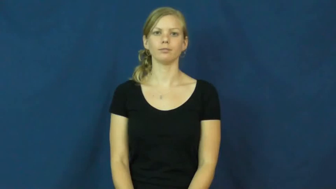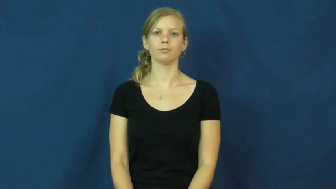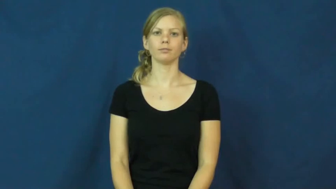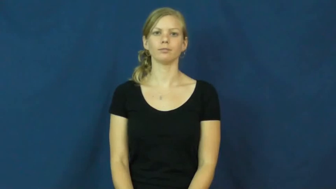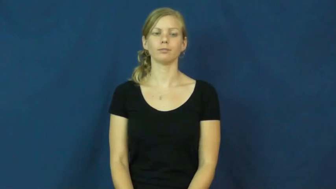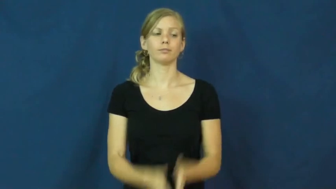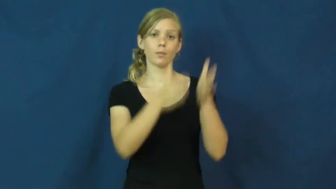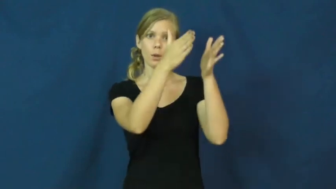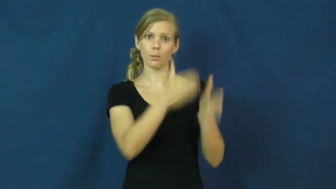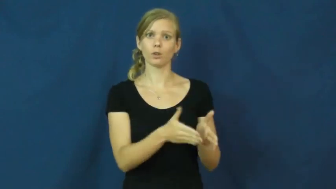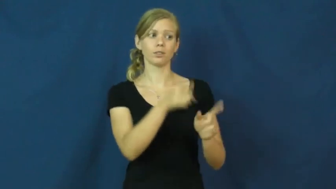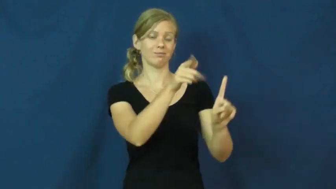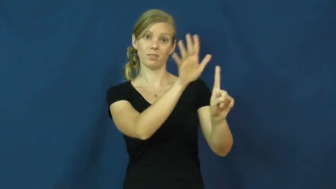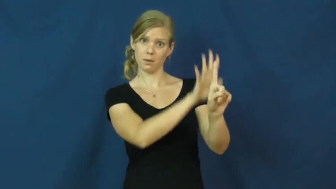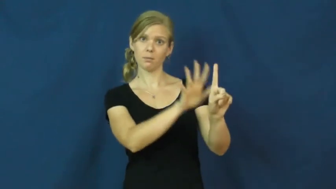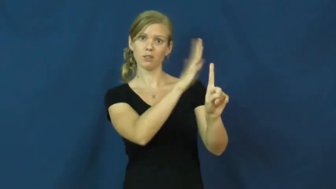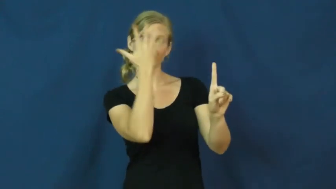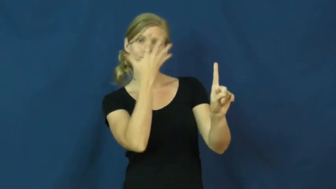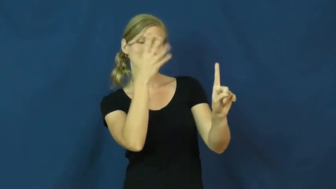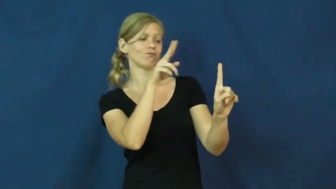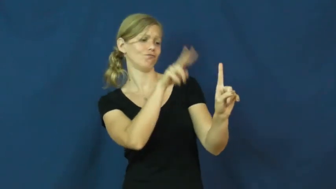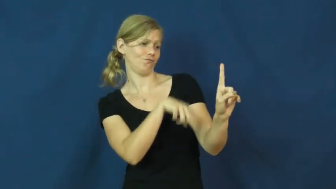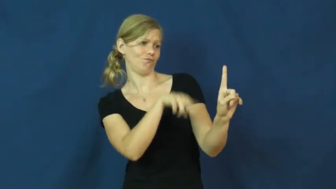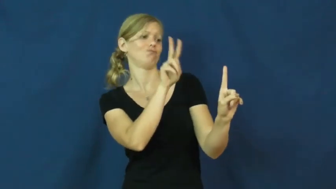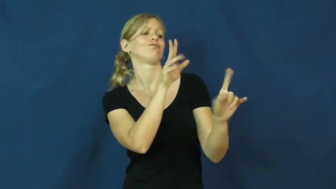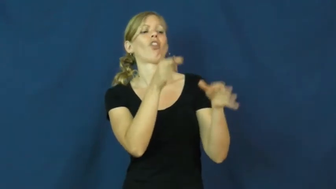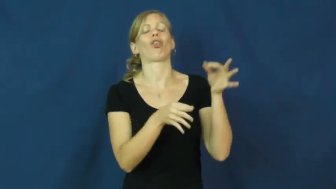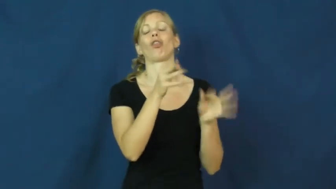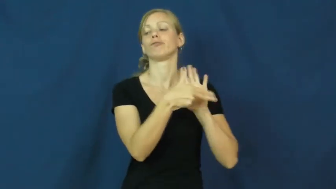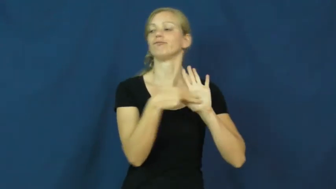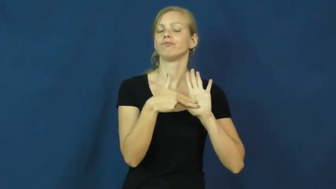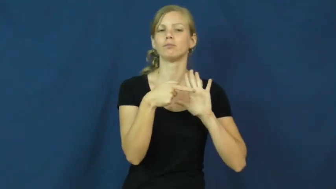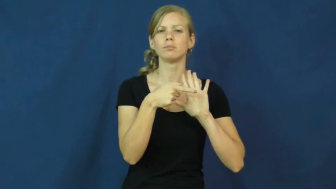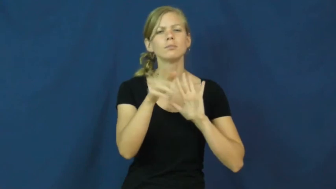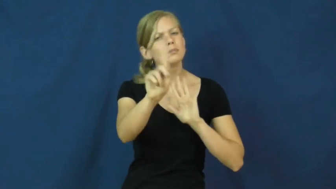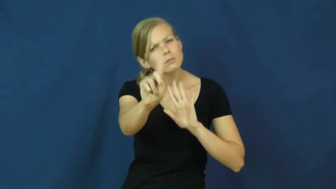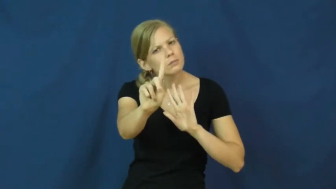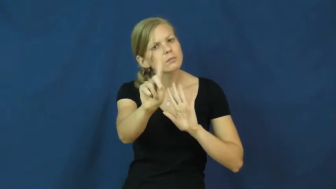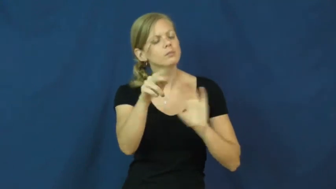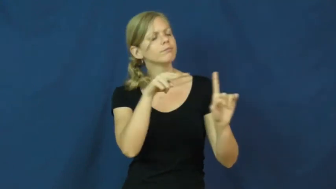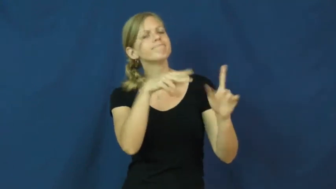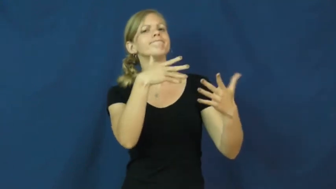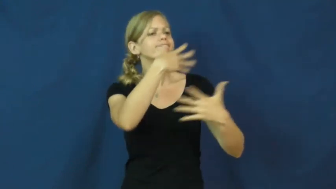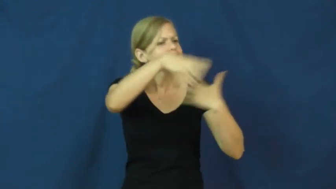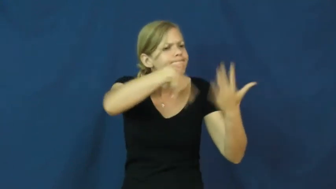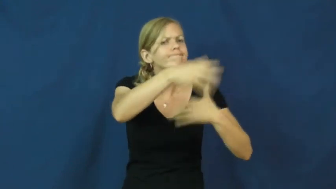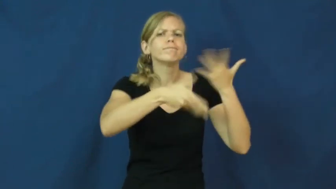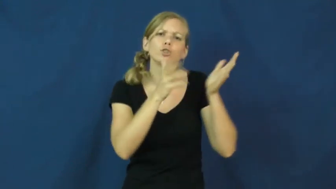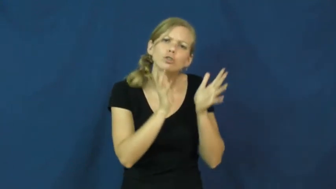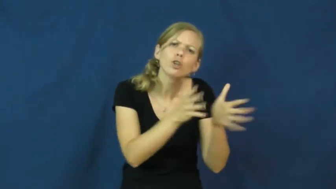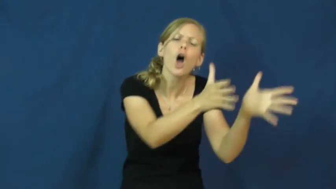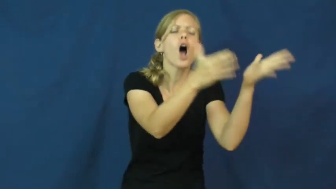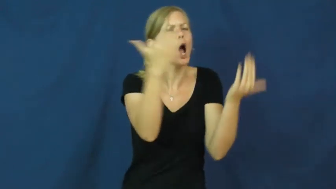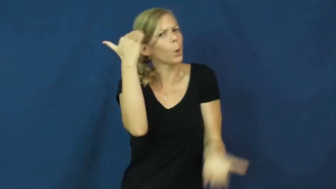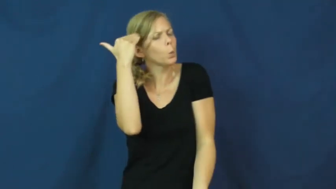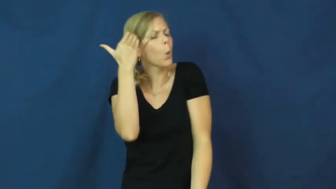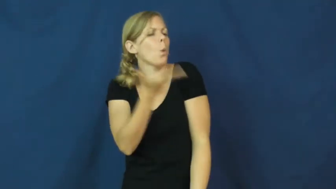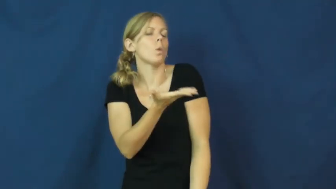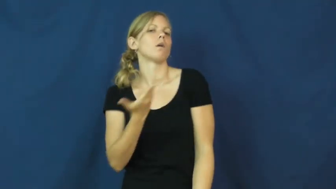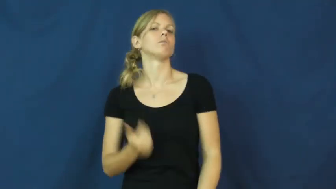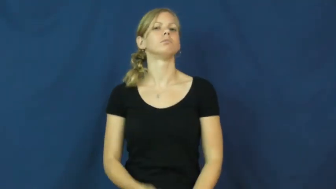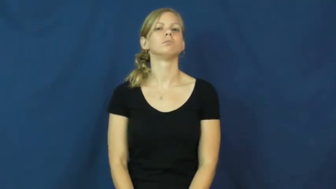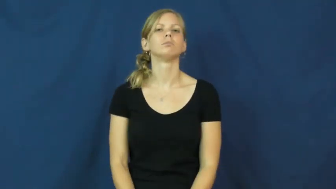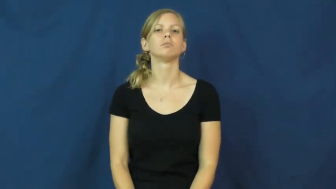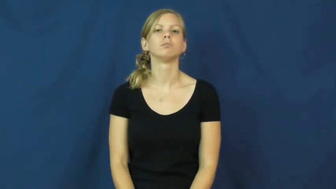don't judge a book by cover